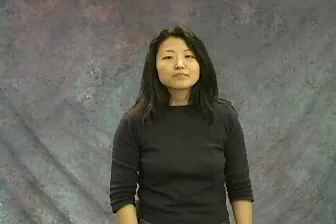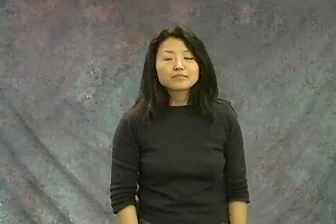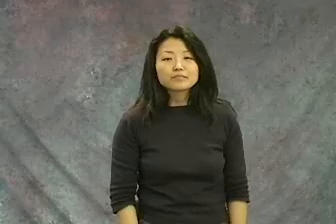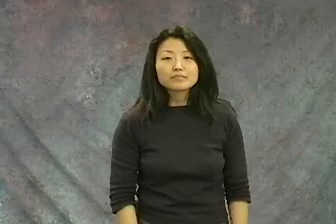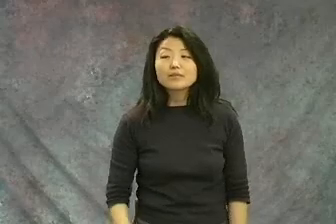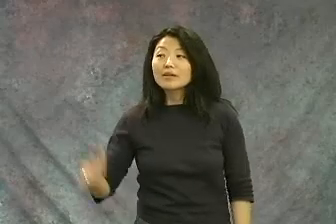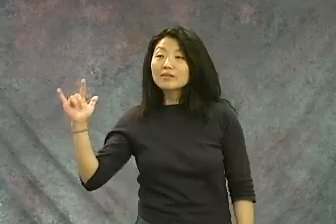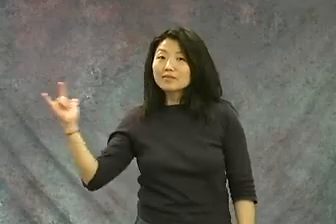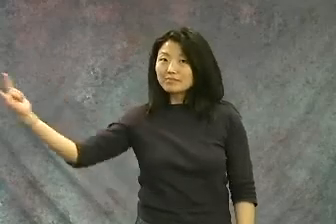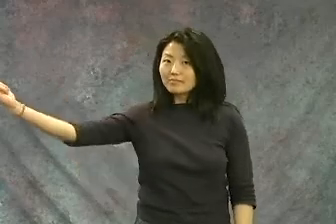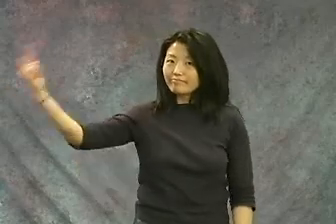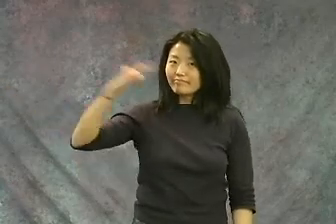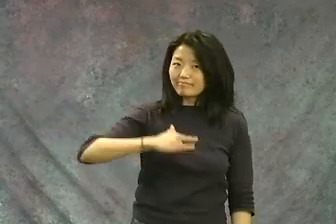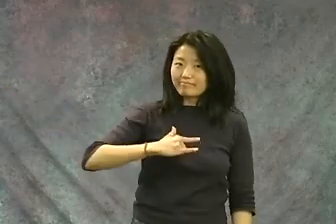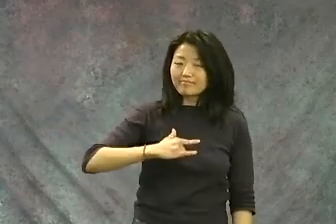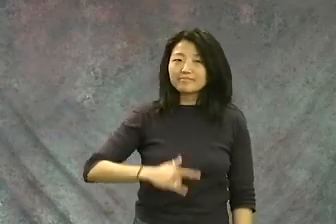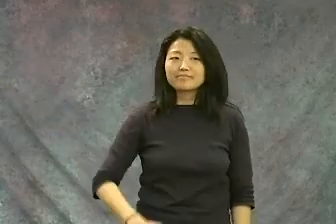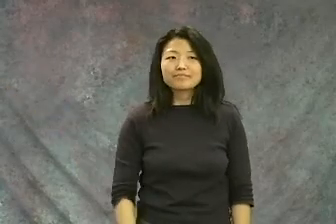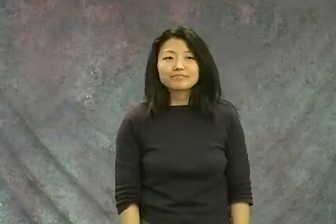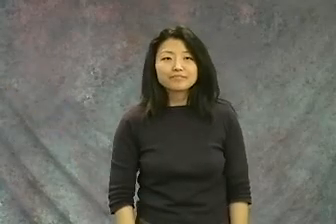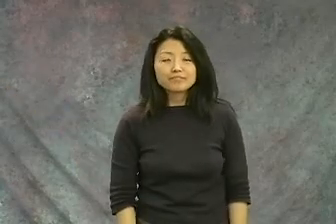fly here